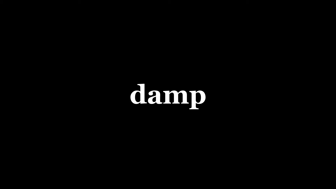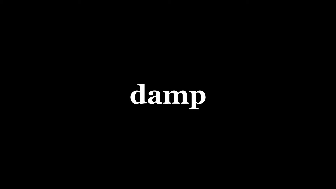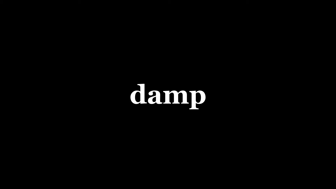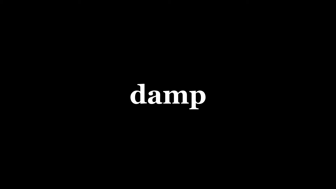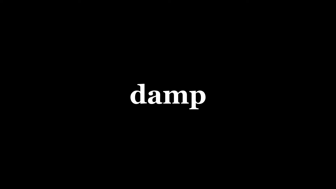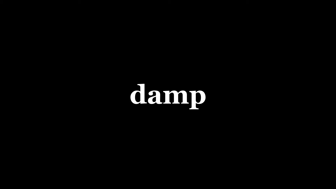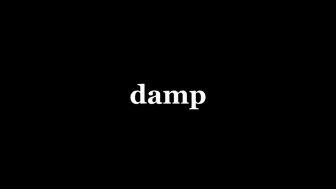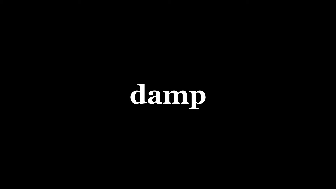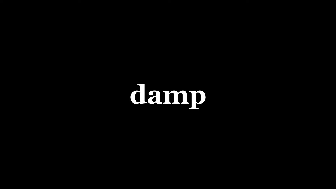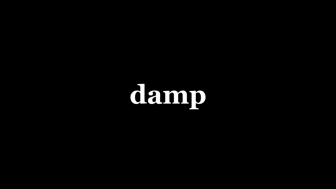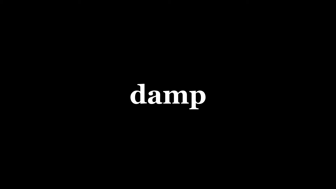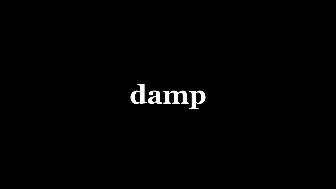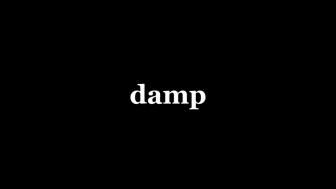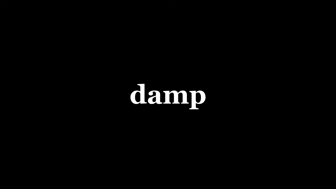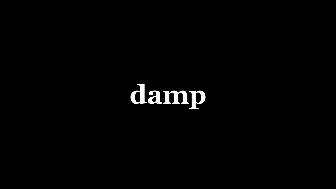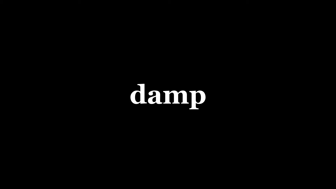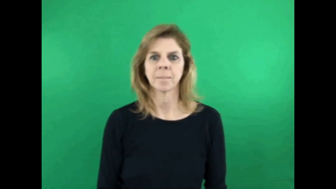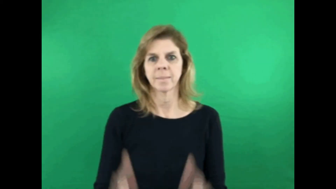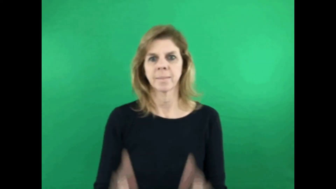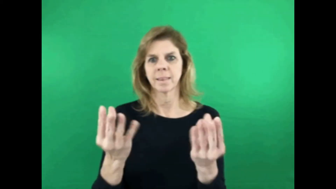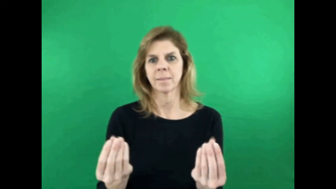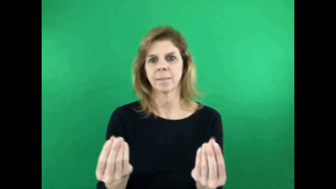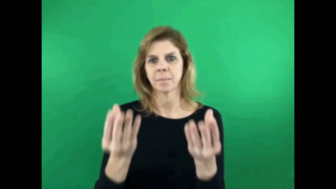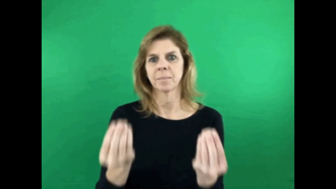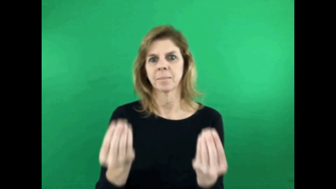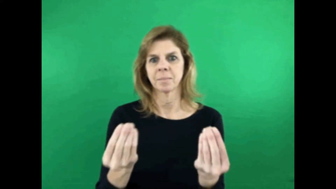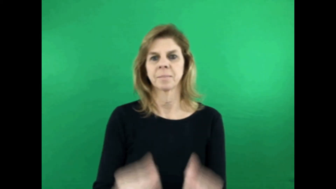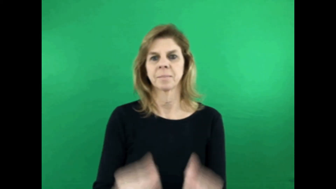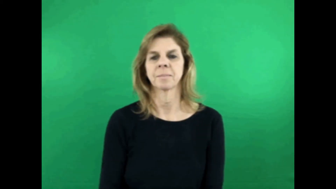Damp